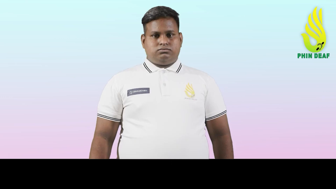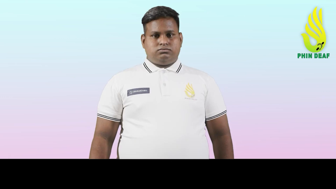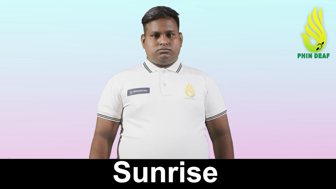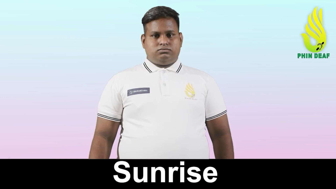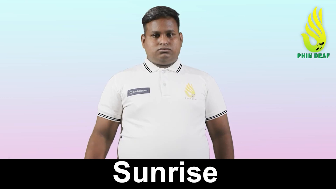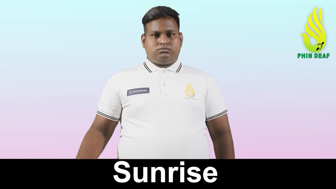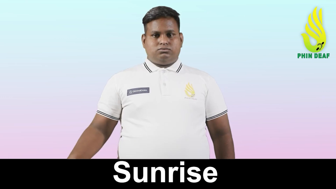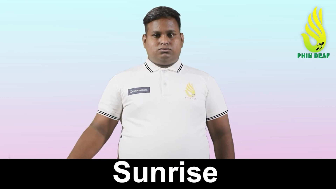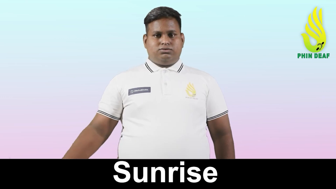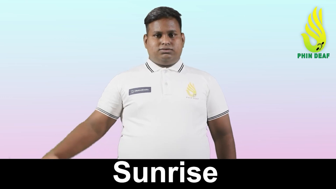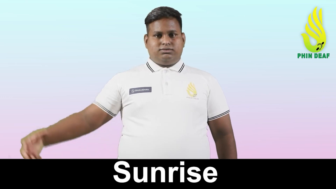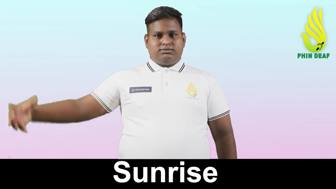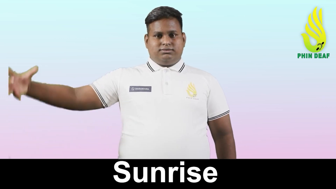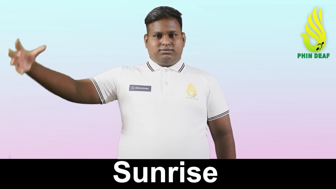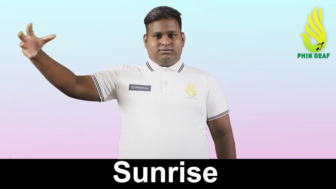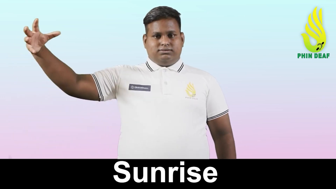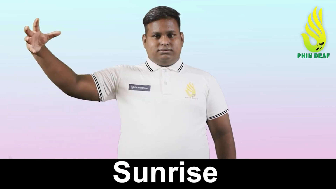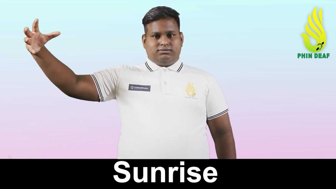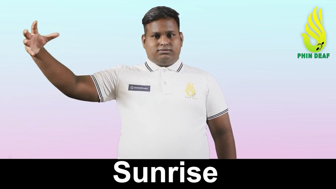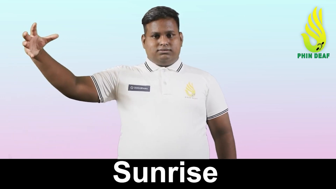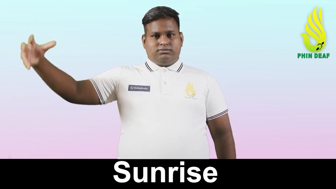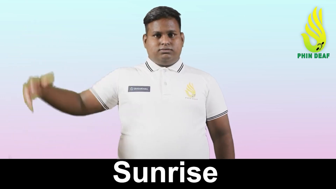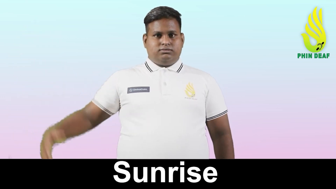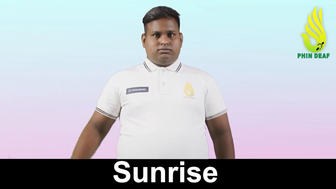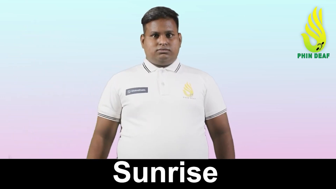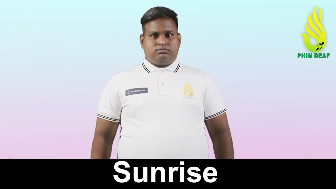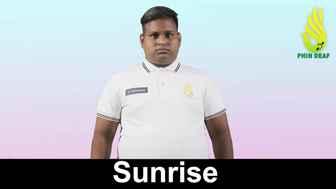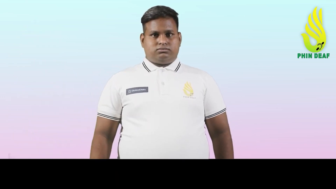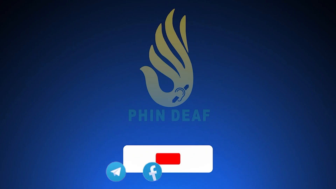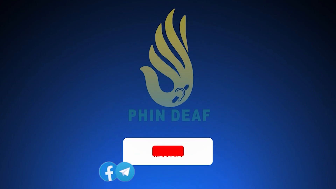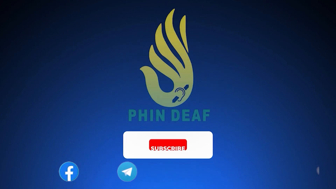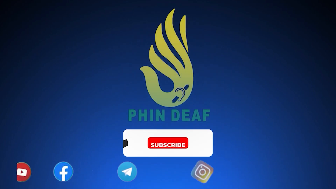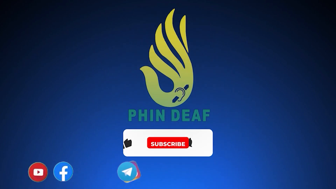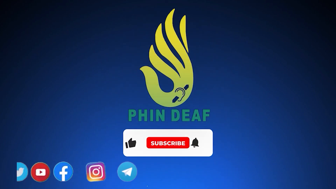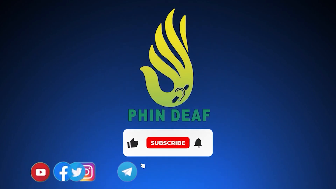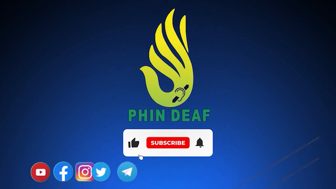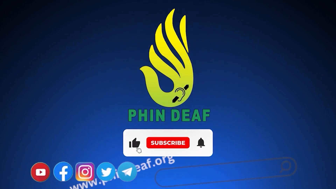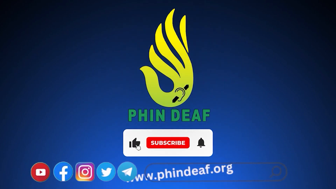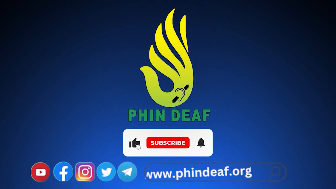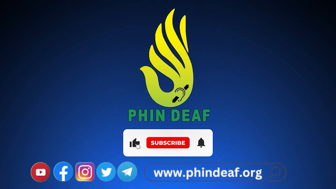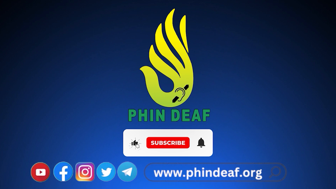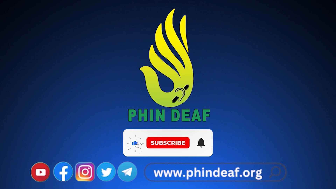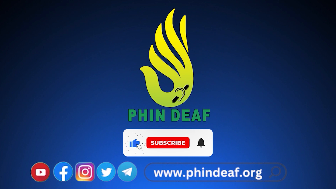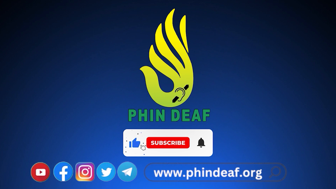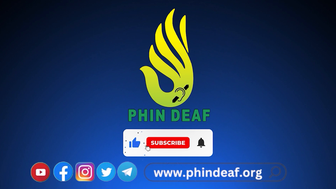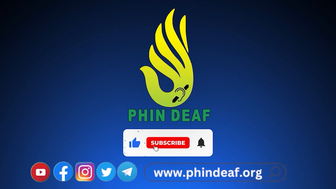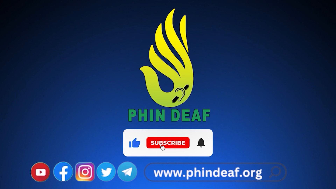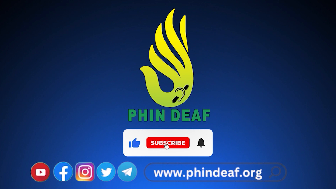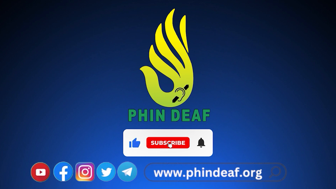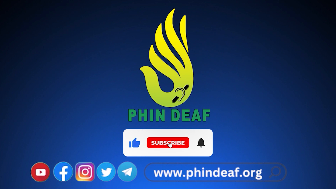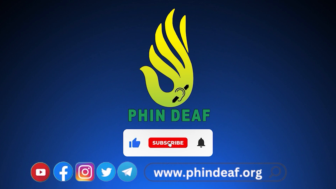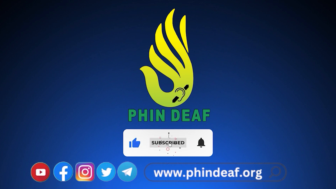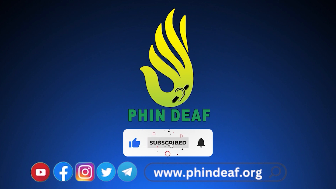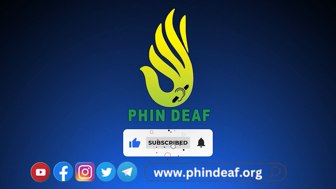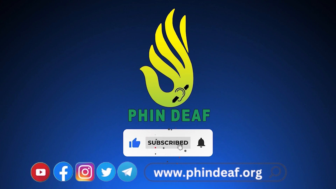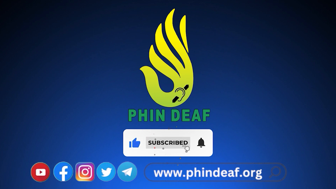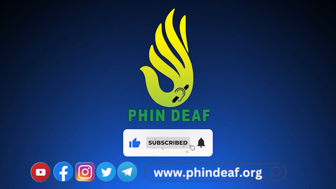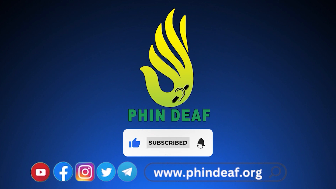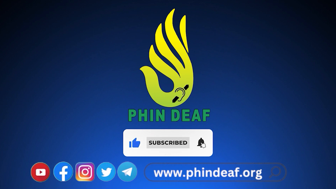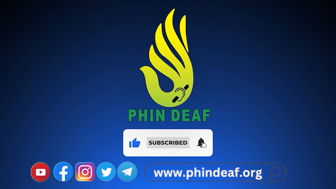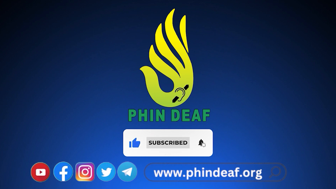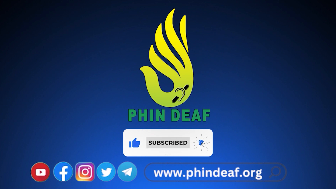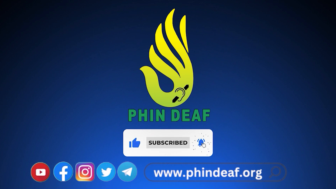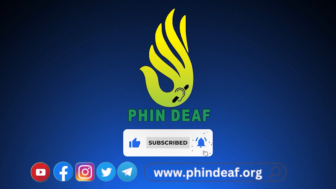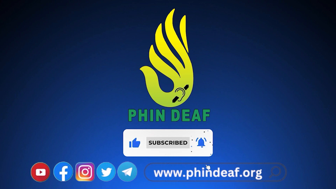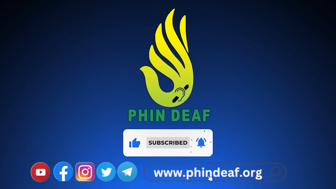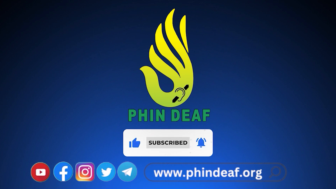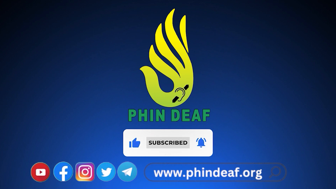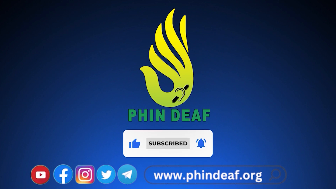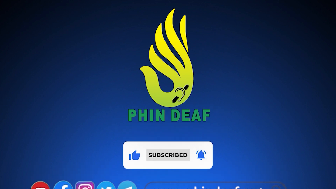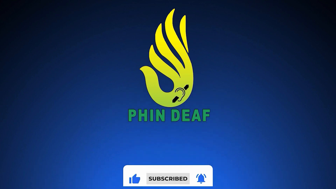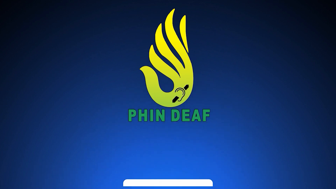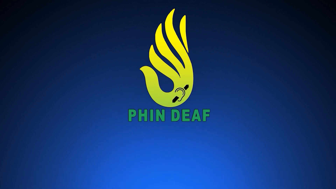Sunrise